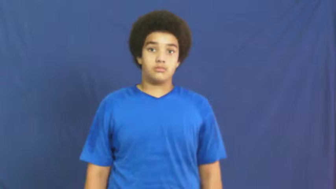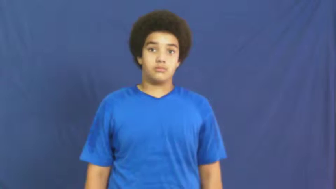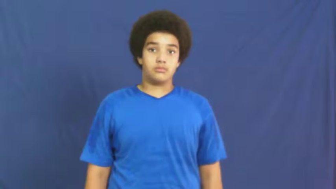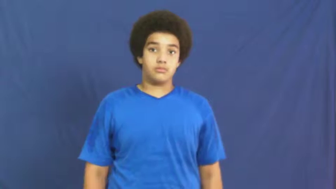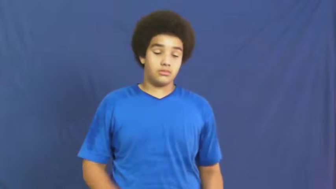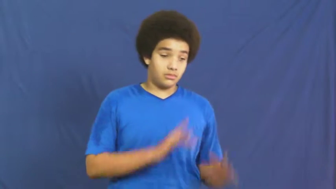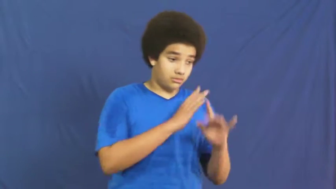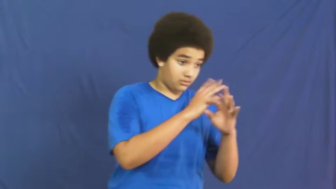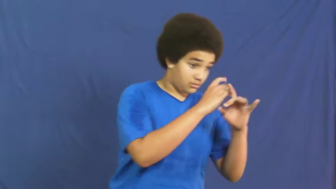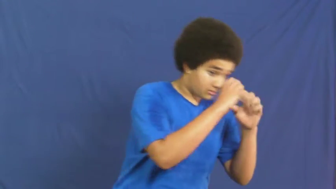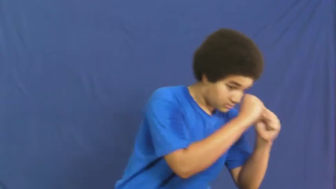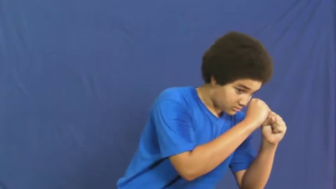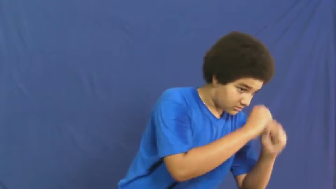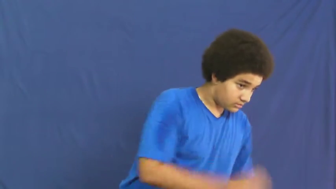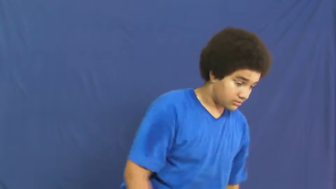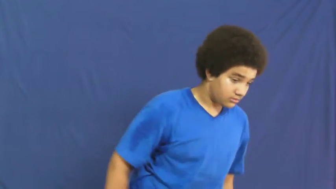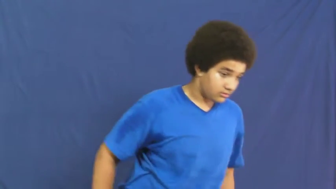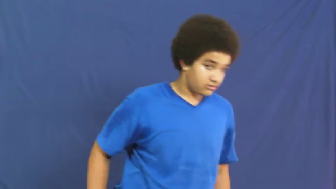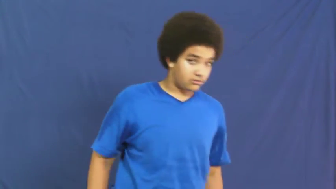fascinate,into,rivettng,rivetted to,enrapture,scintillate,alive,ravish,enchant,fetish